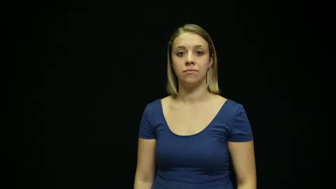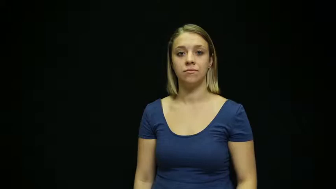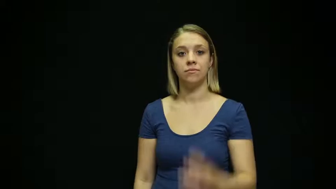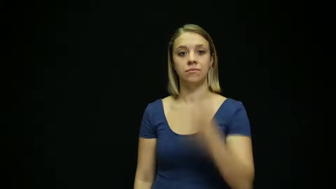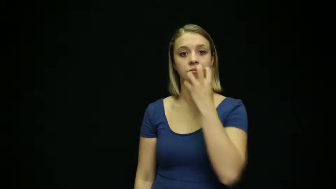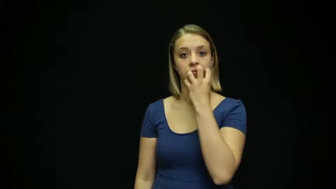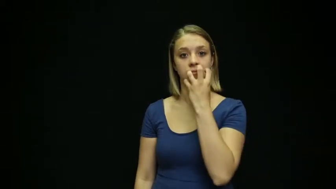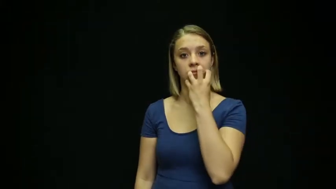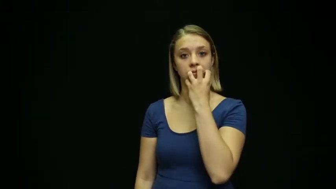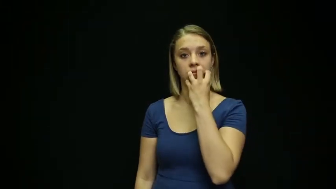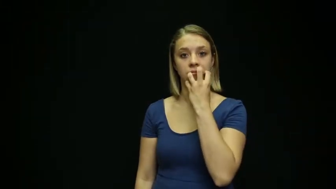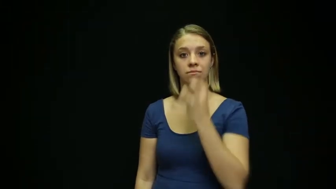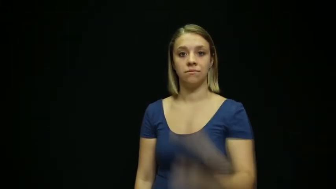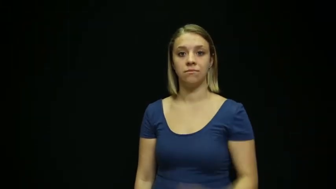aqualung